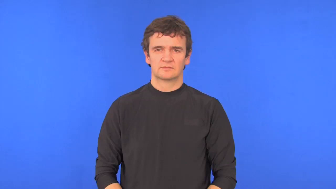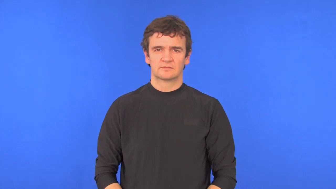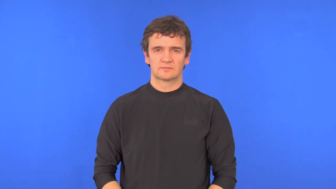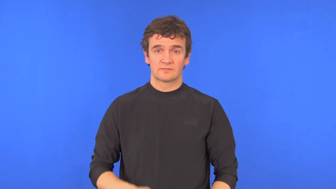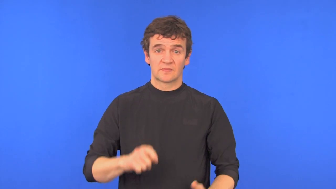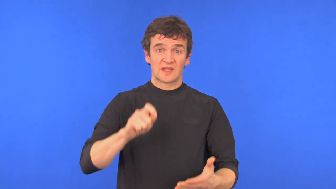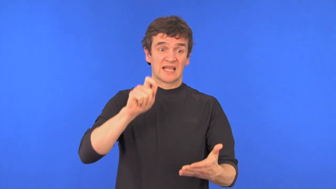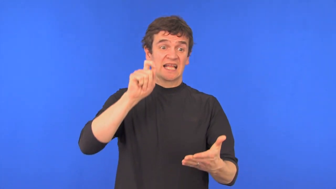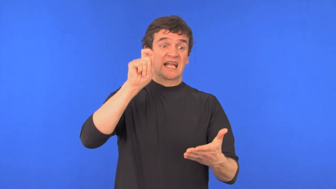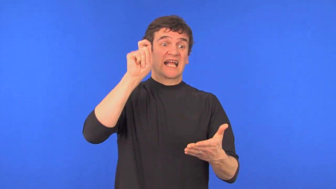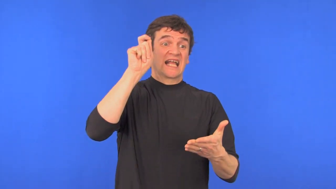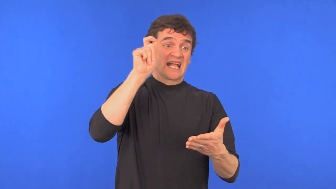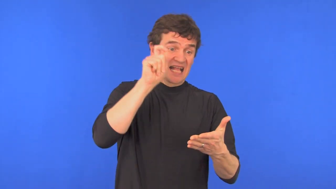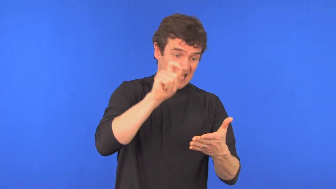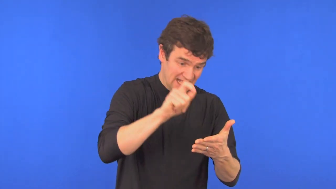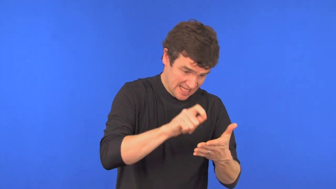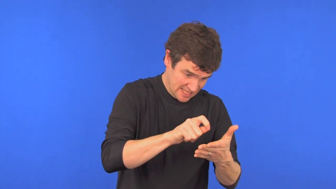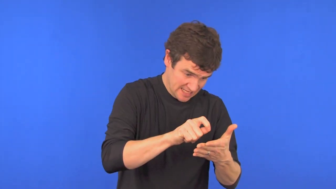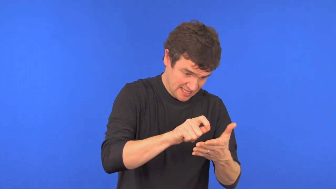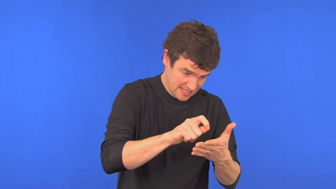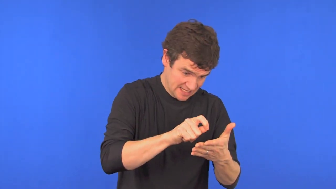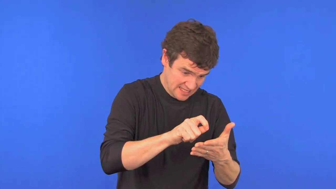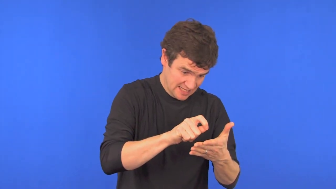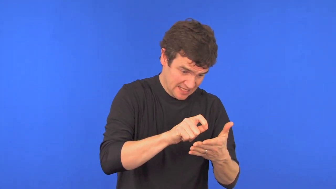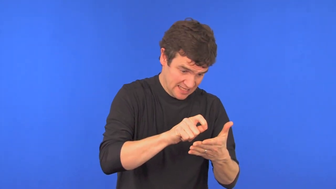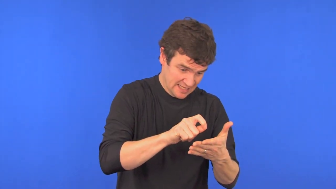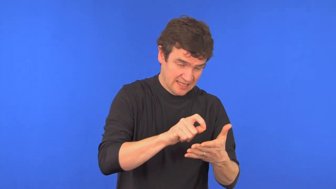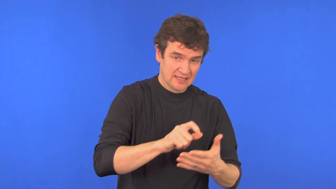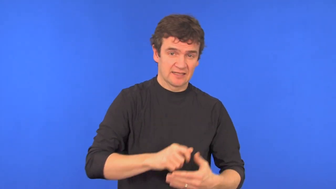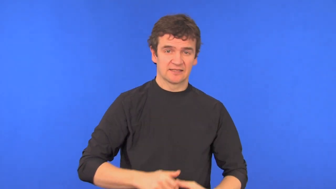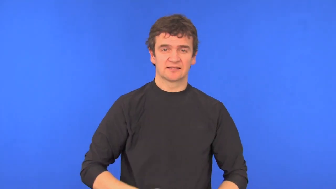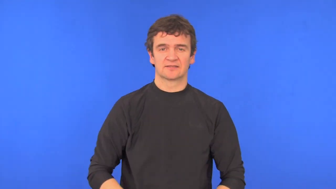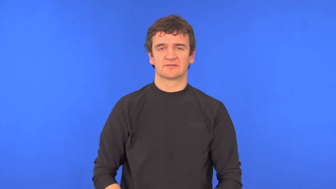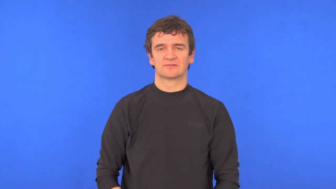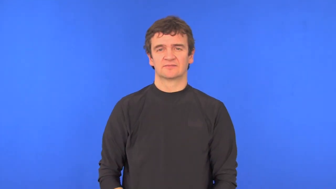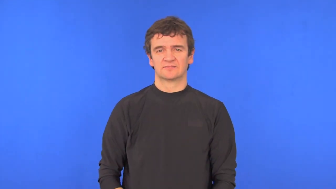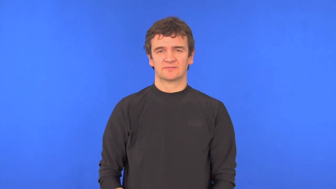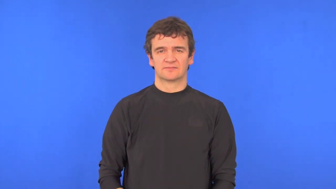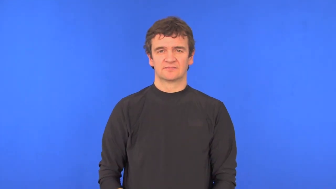WHEN